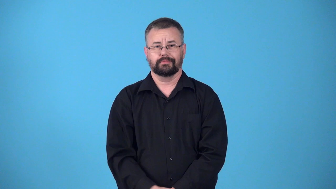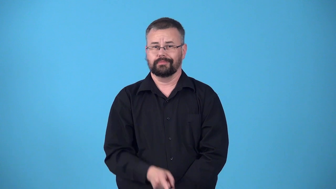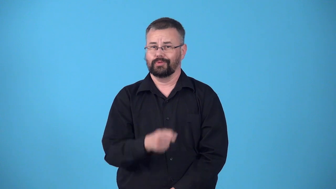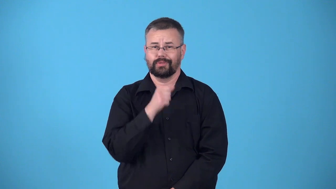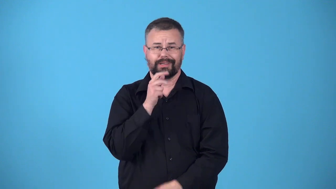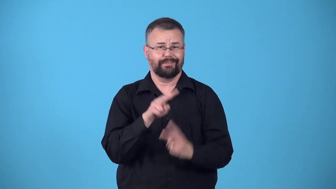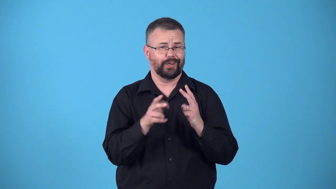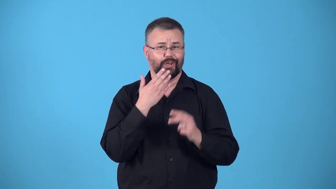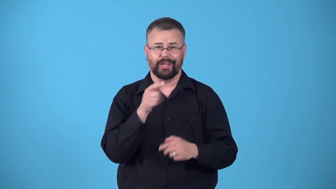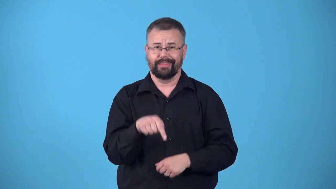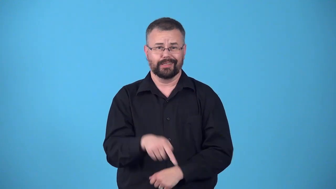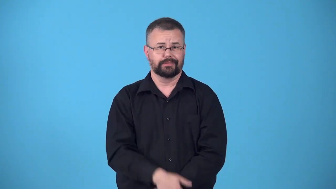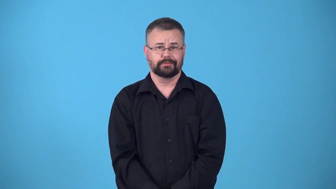don't give up the day job